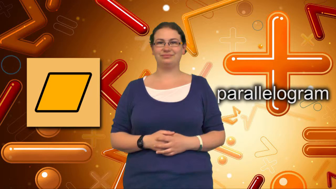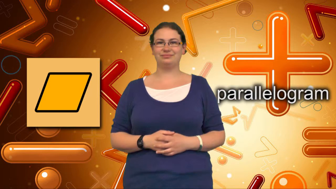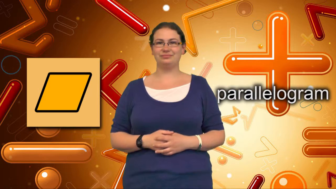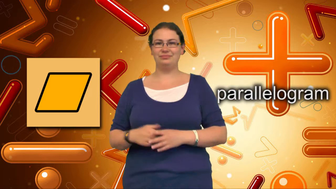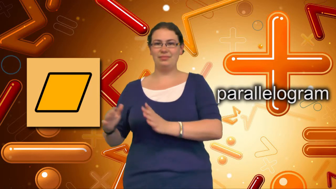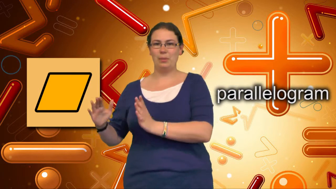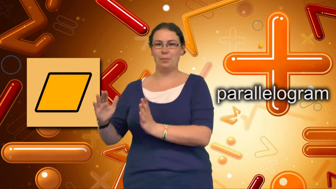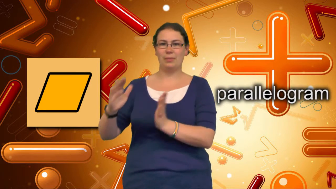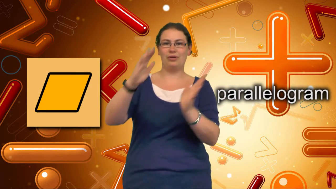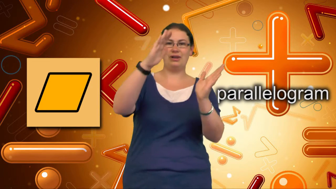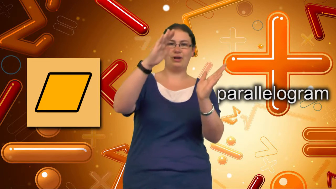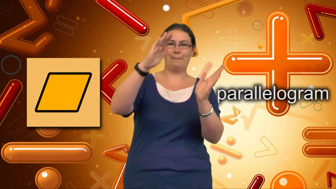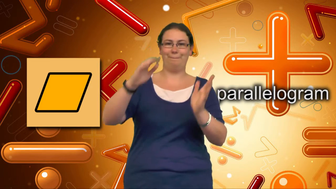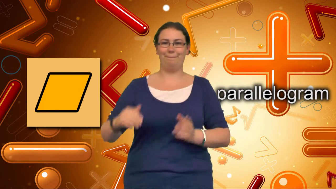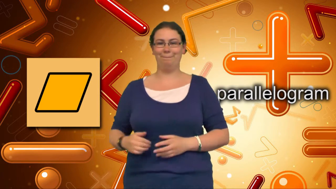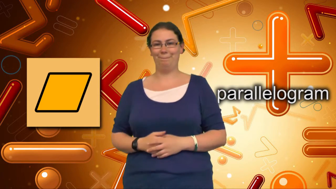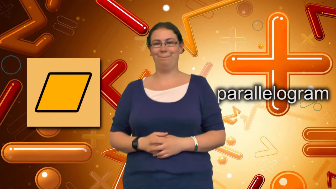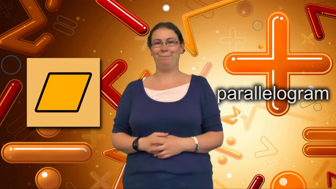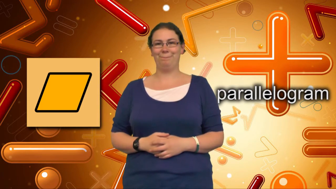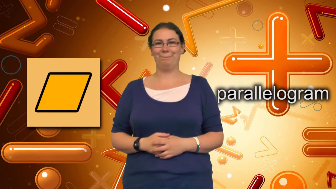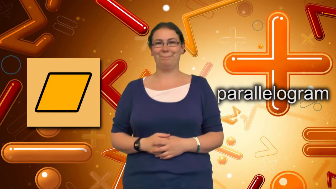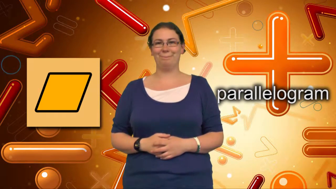parallelogram